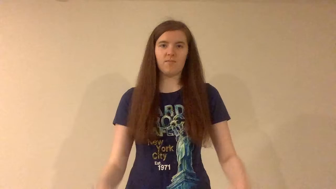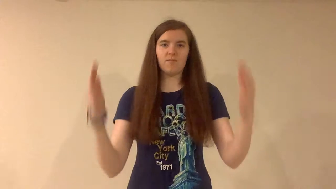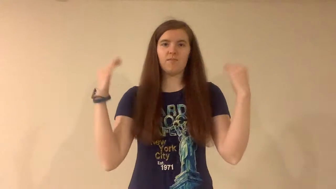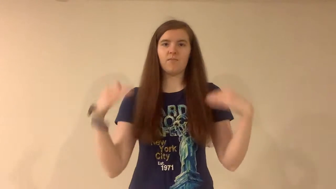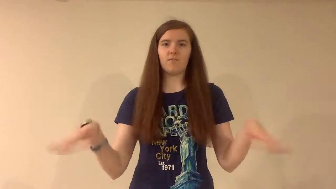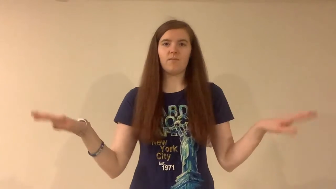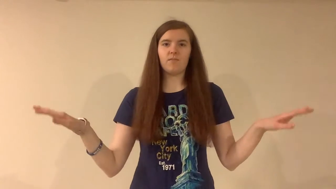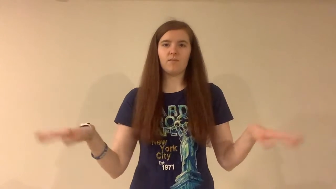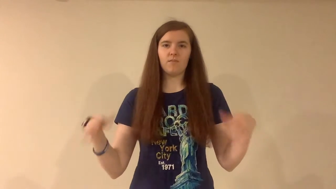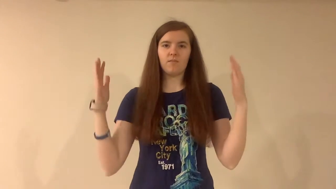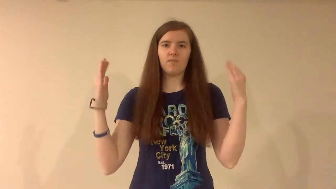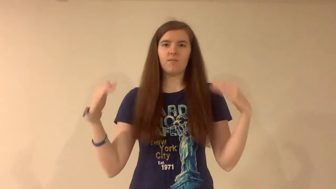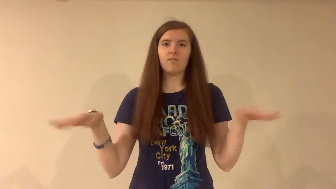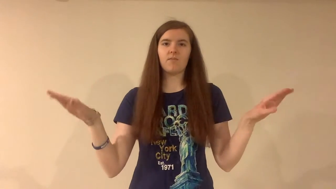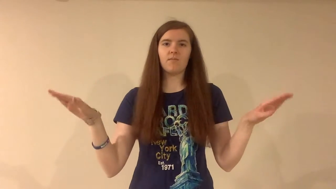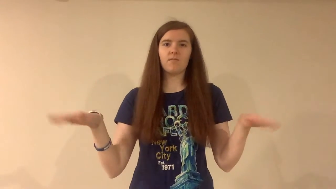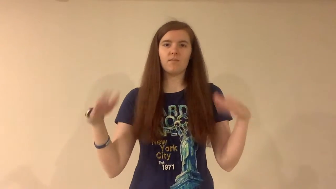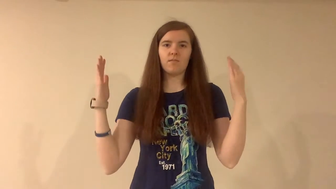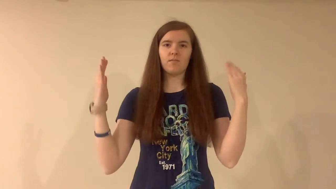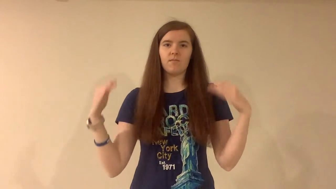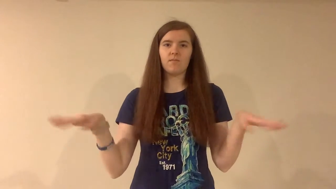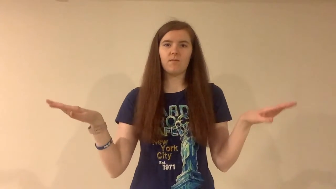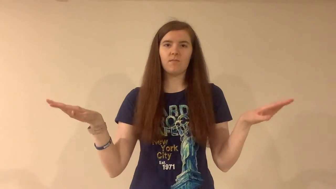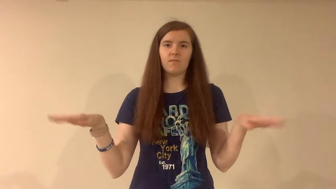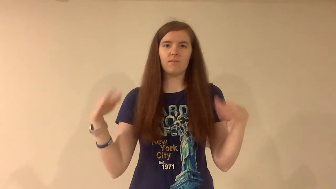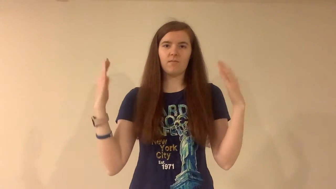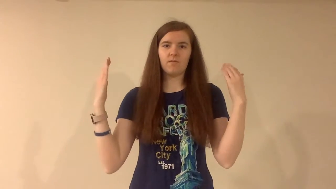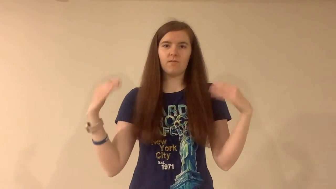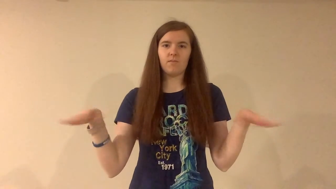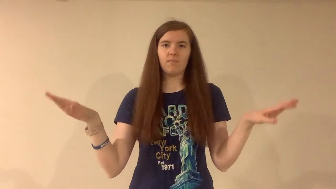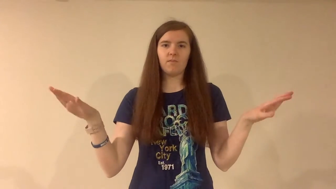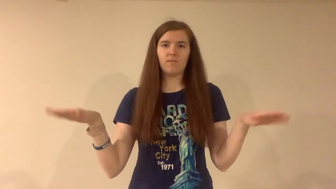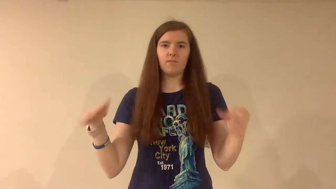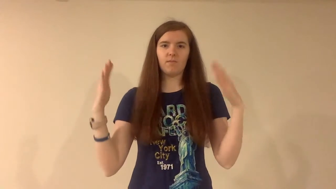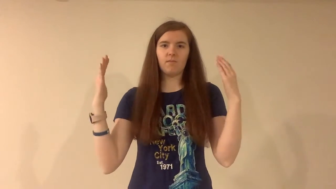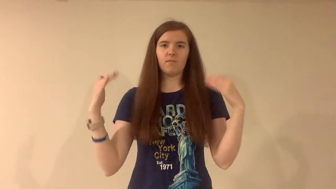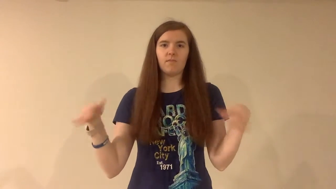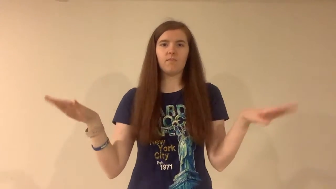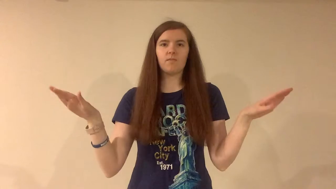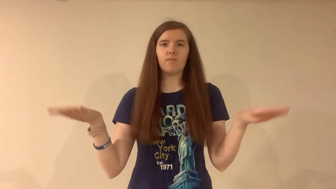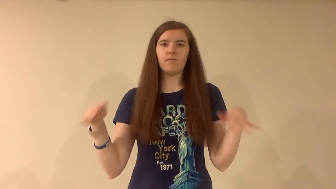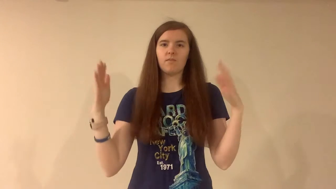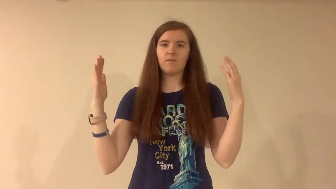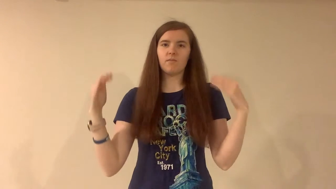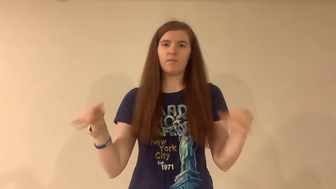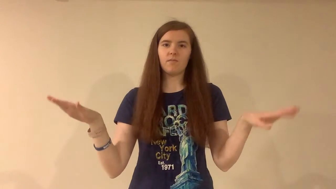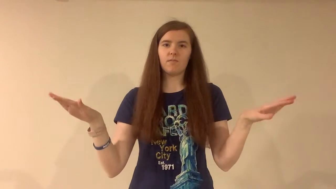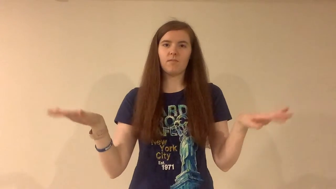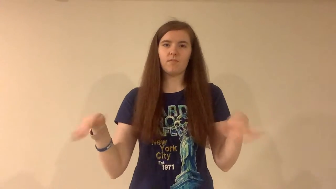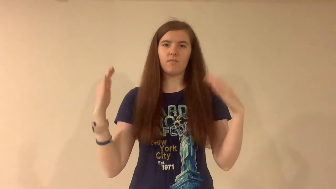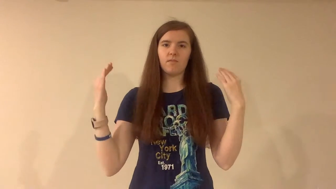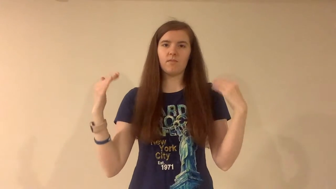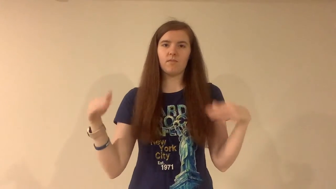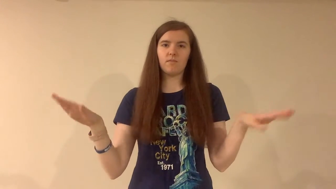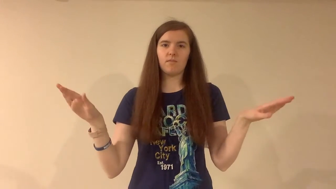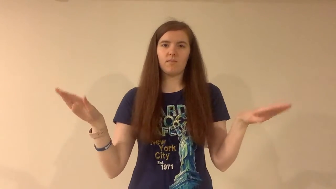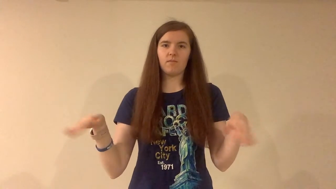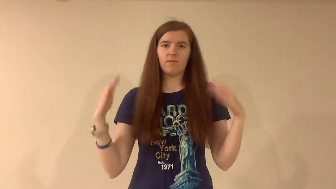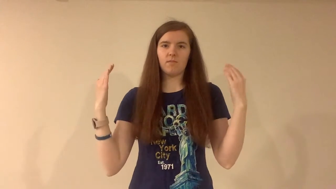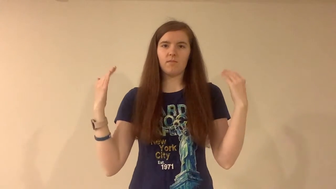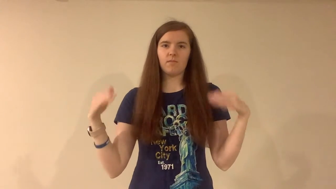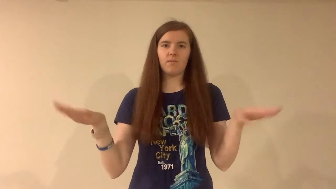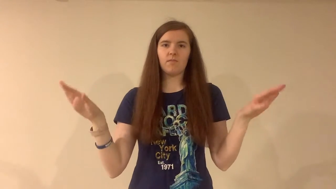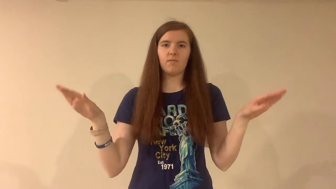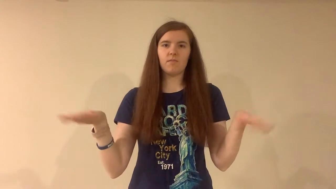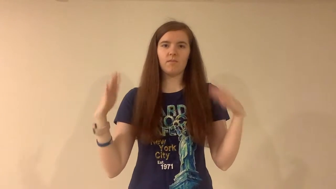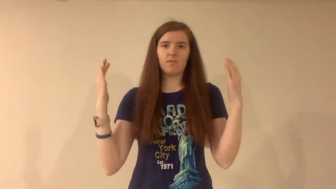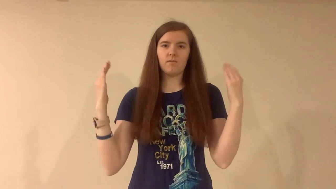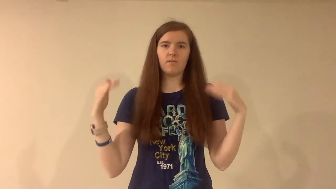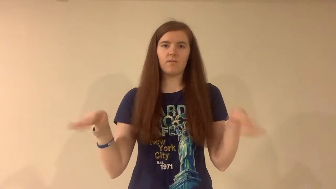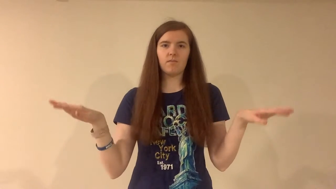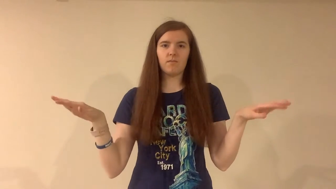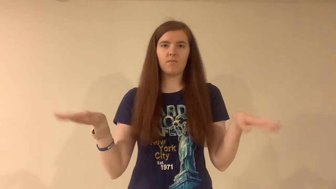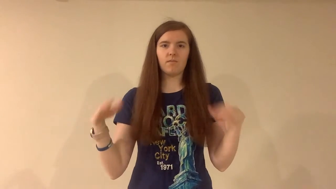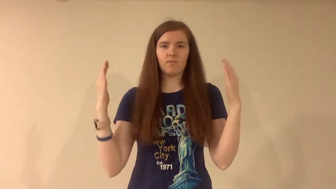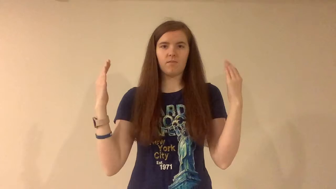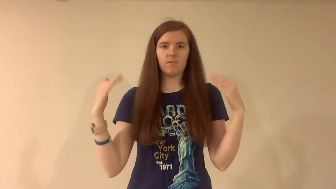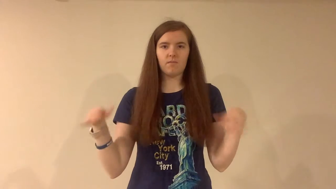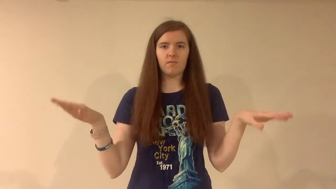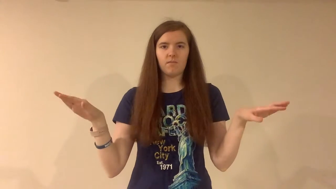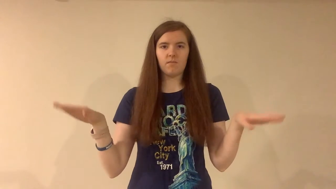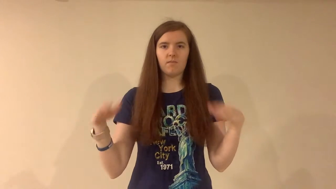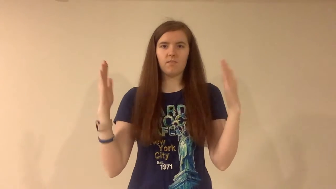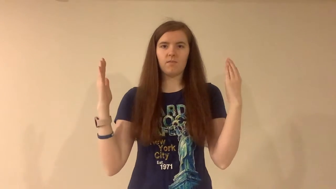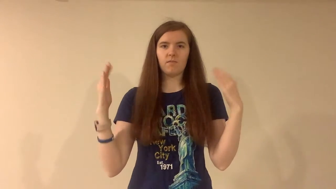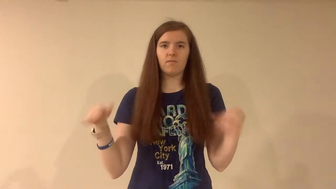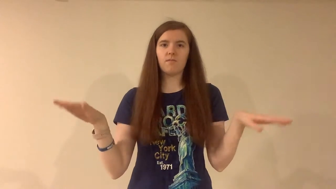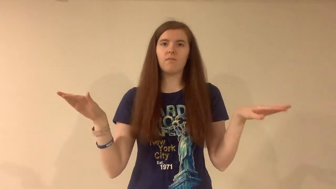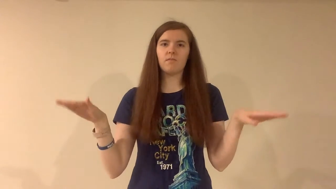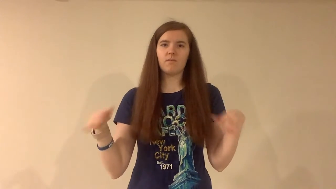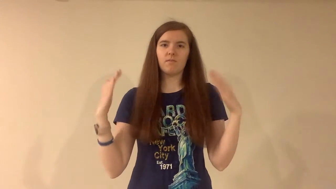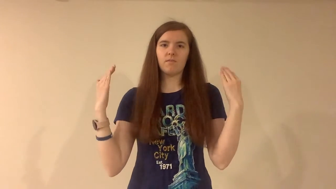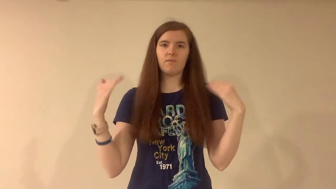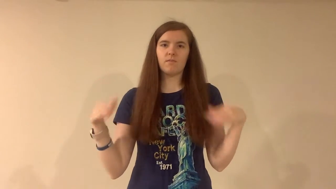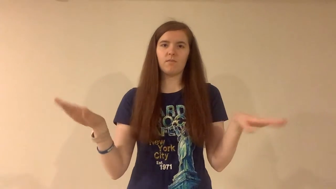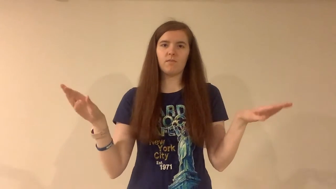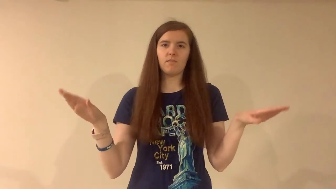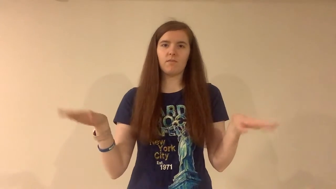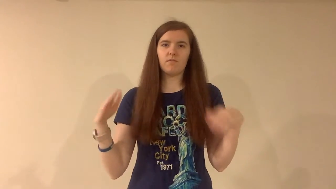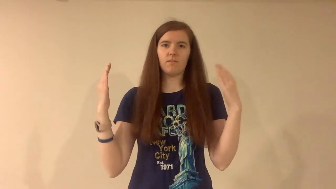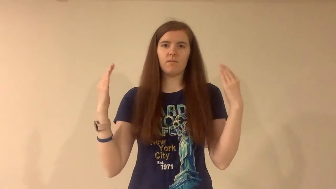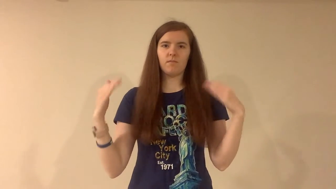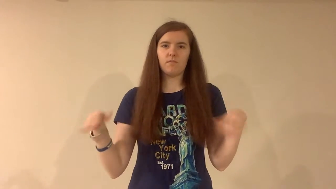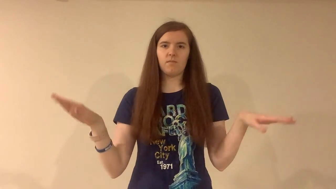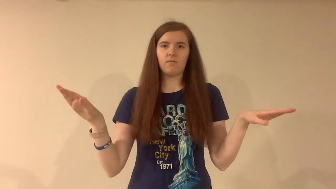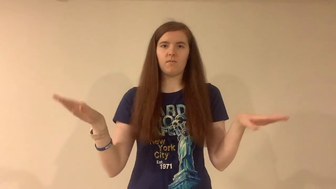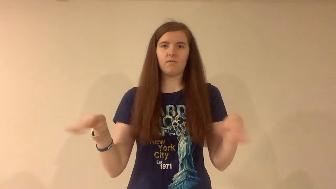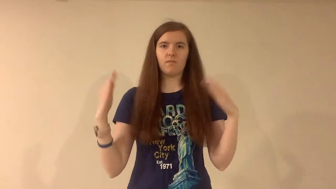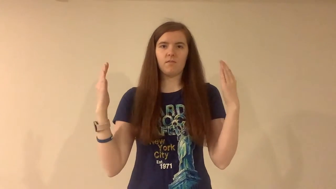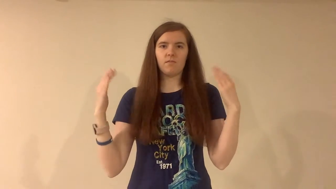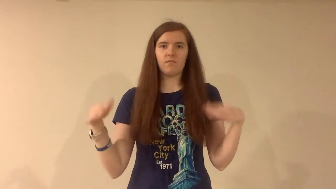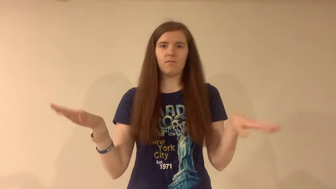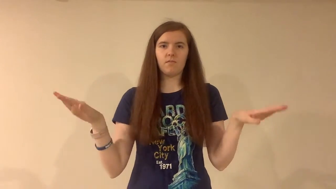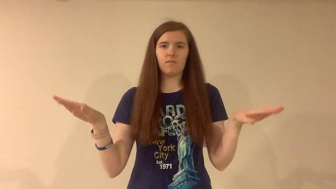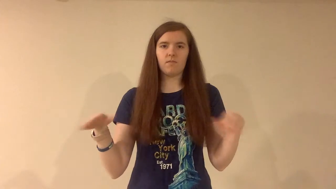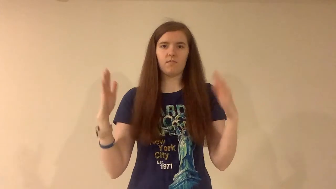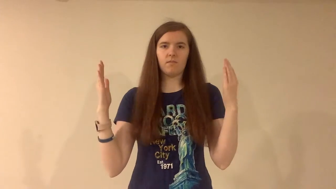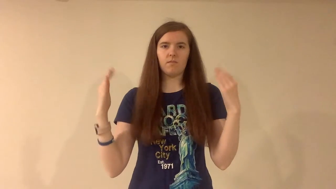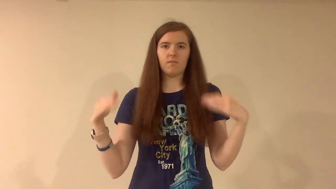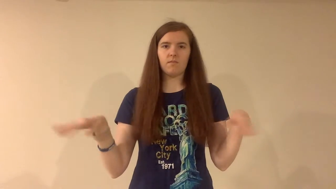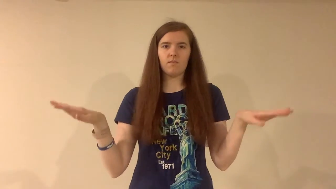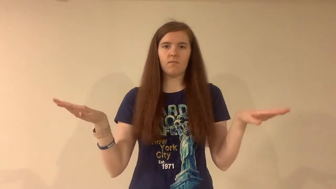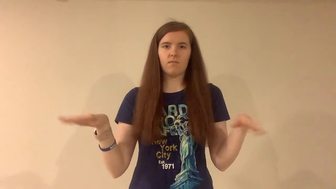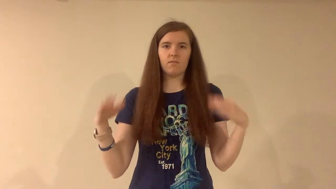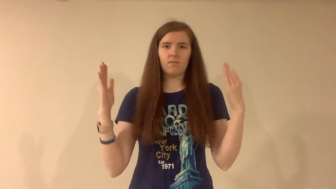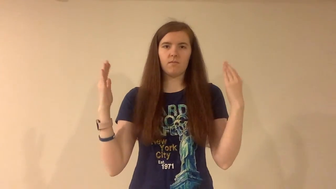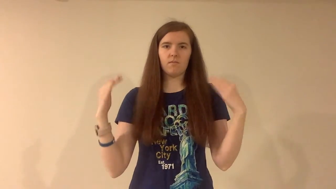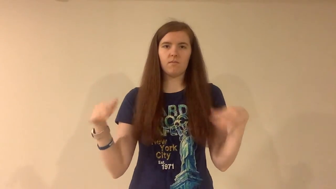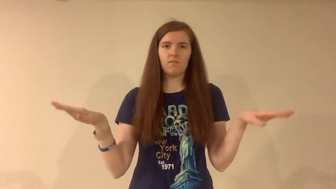Angel and Fairy